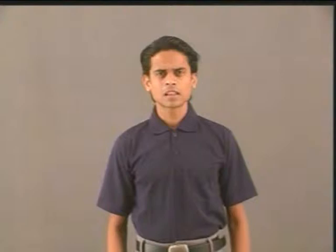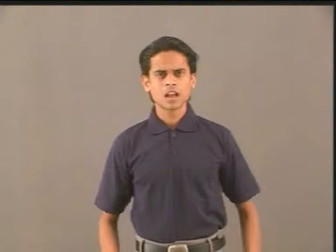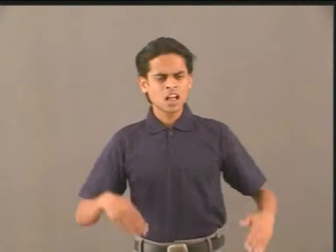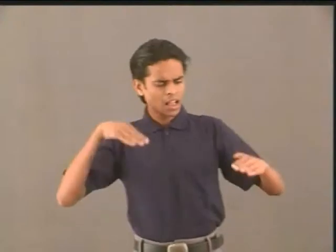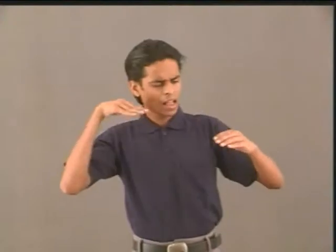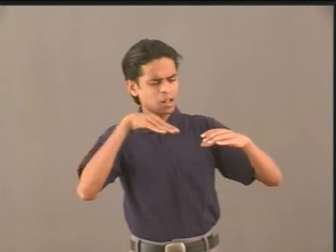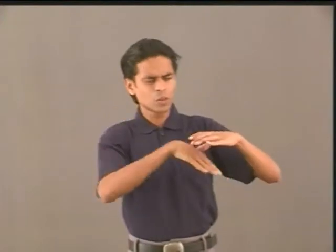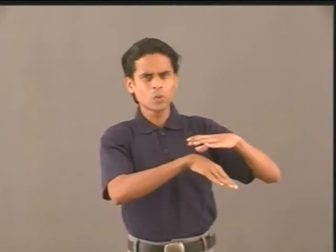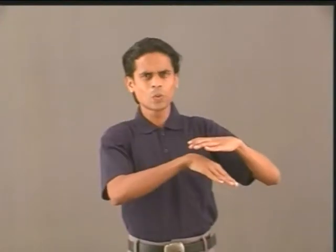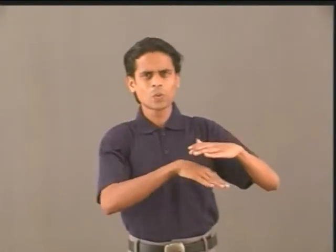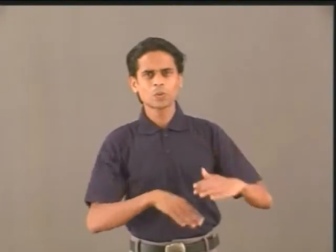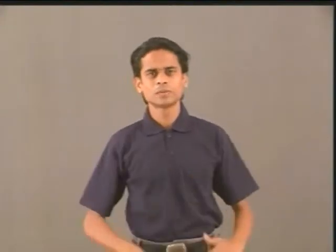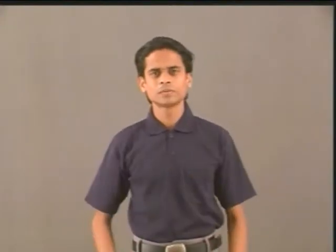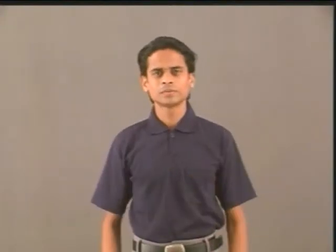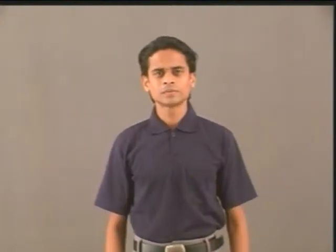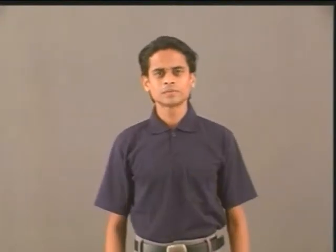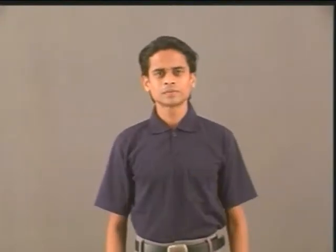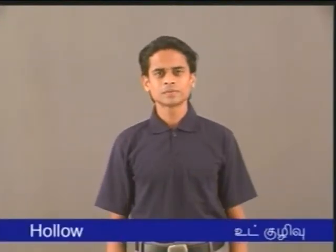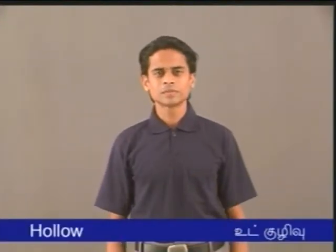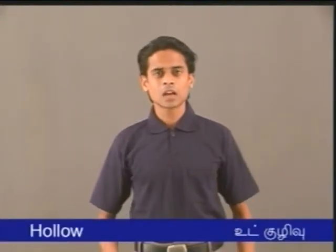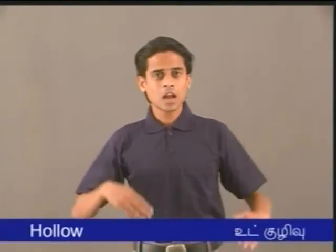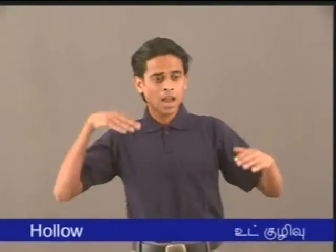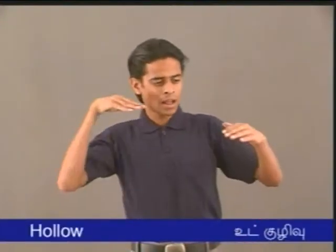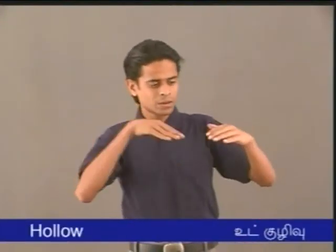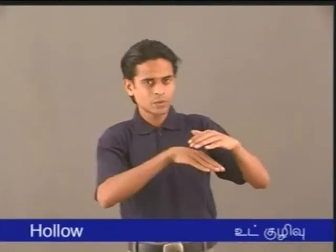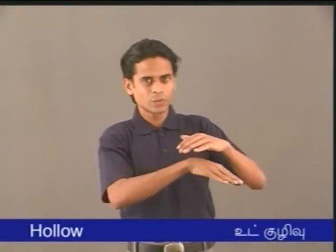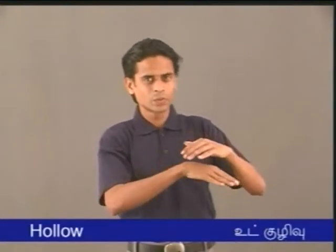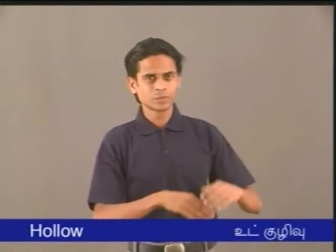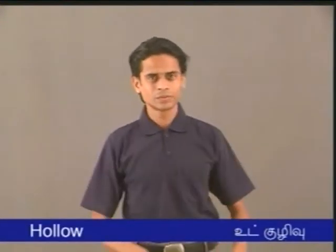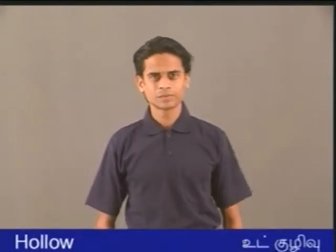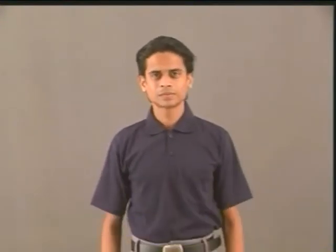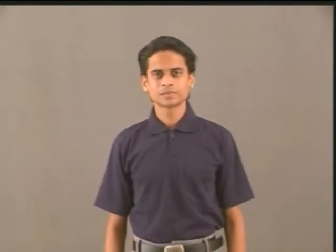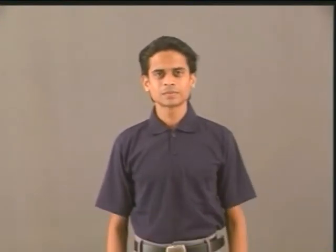hollow